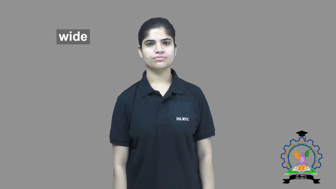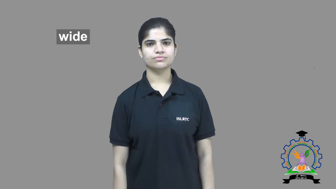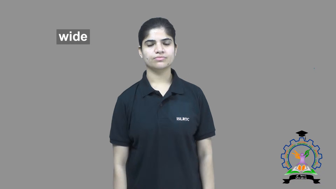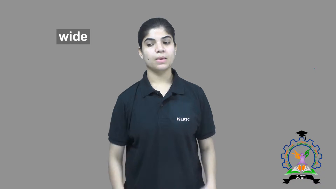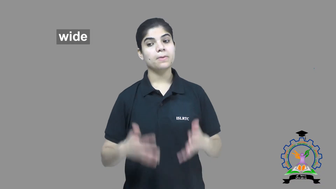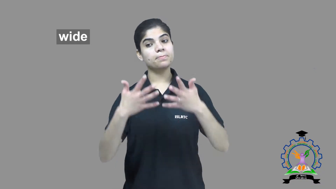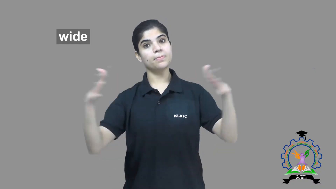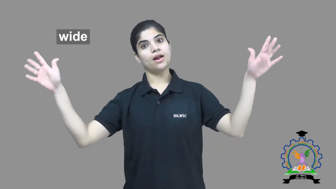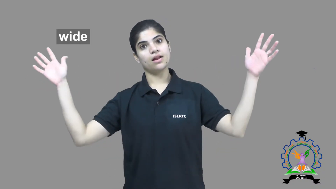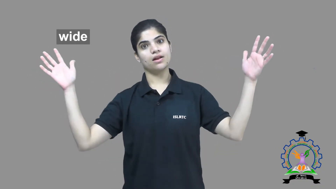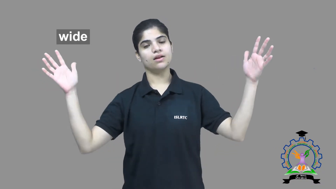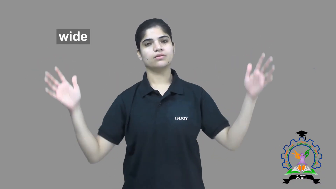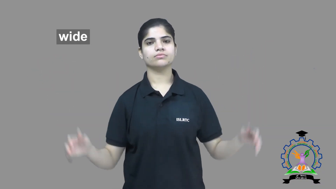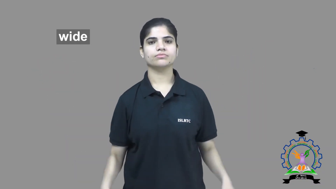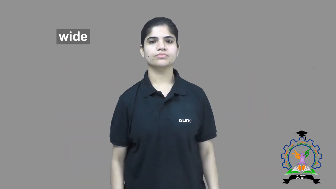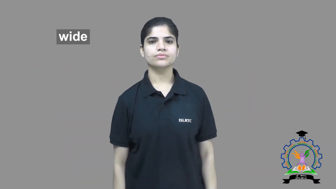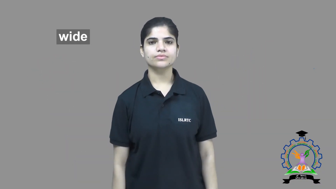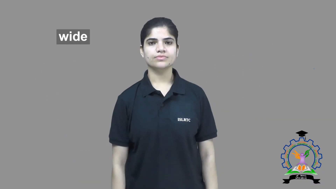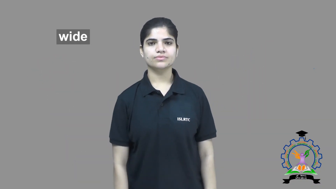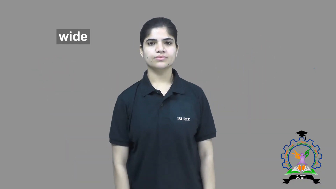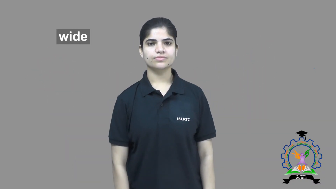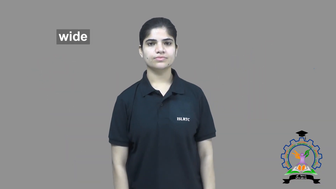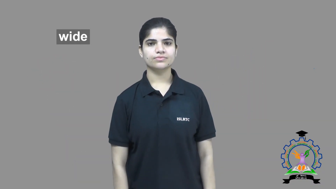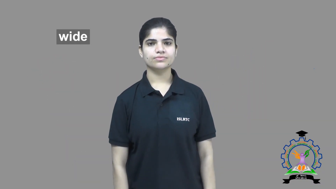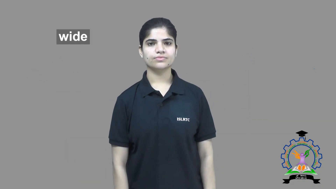wide, broad